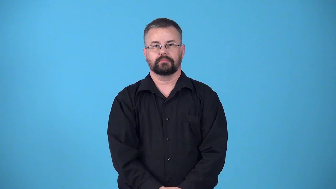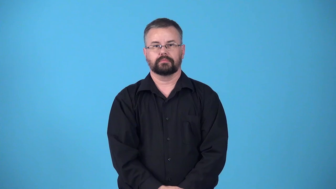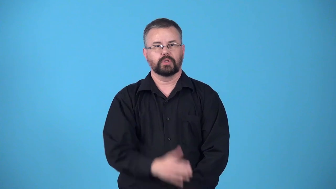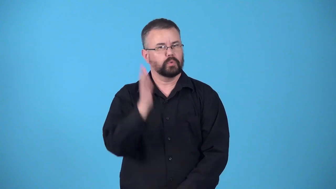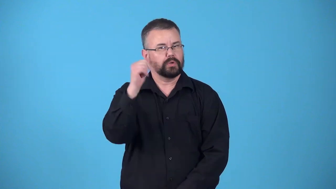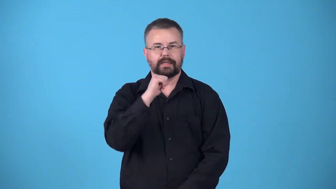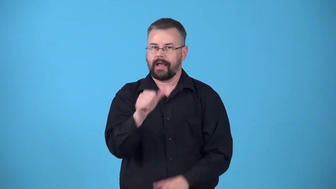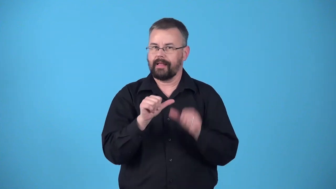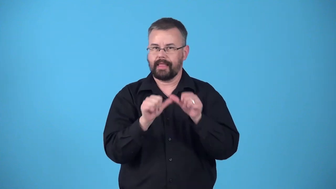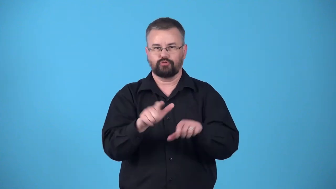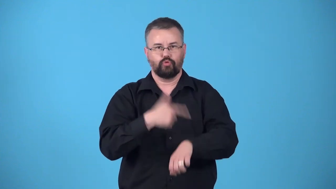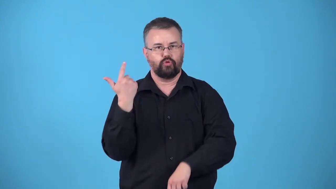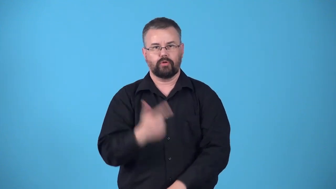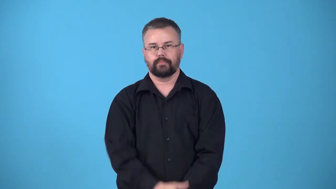fly by night